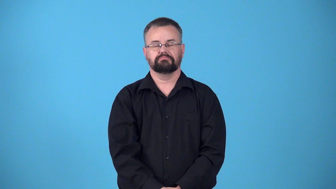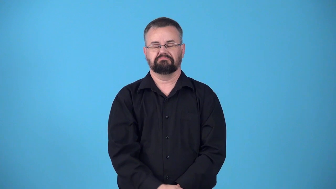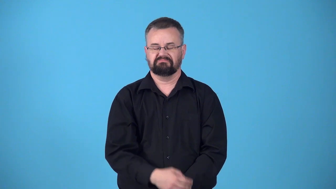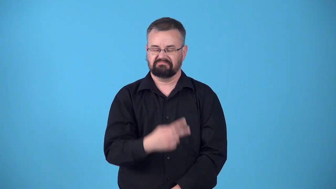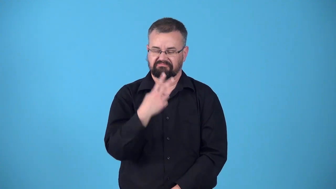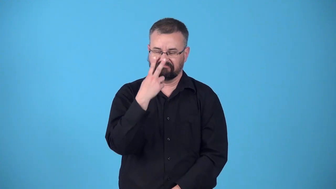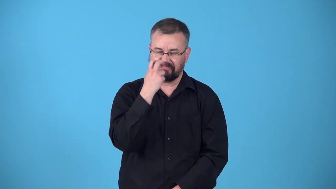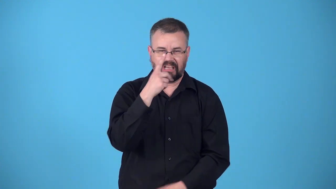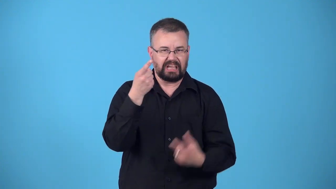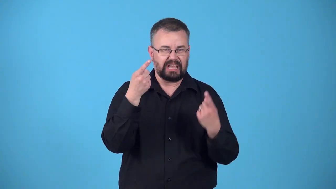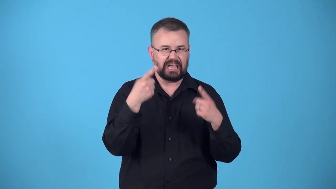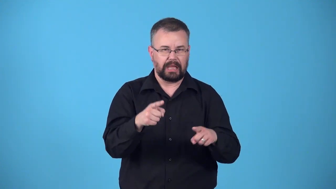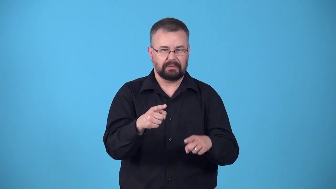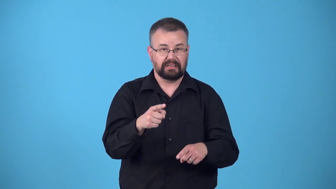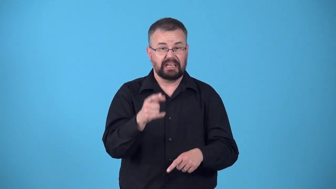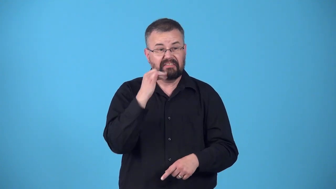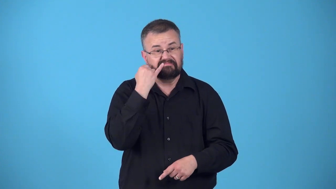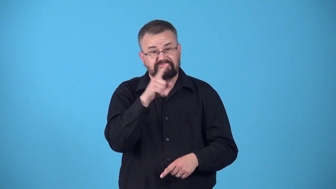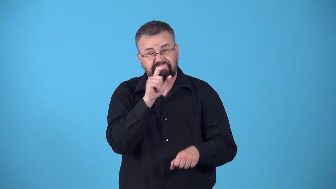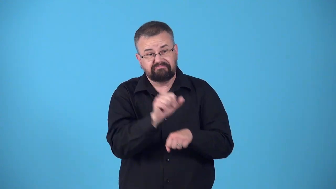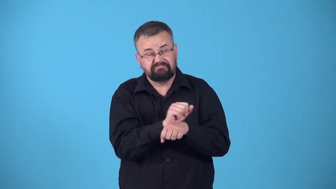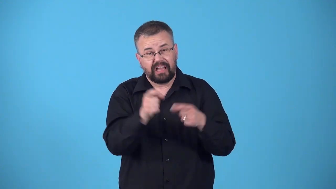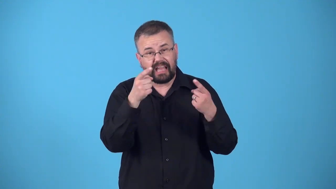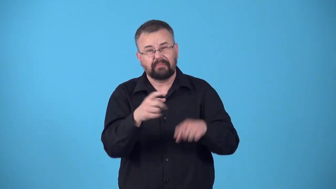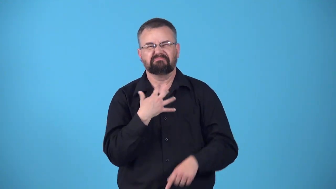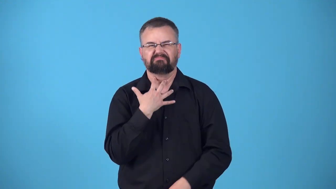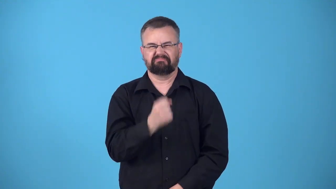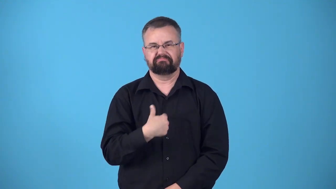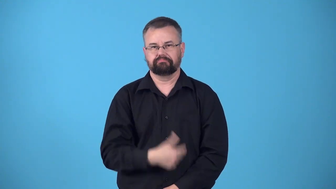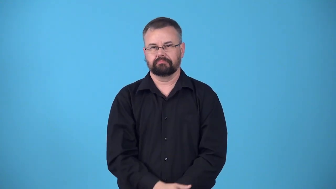eat my hat